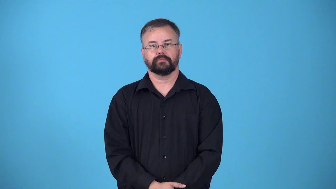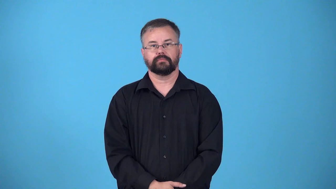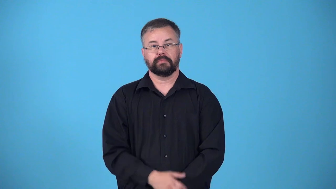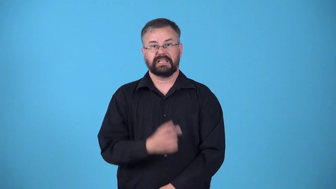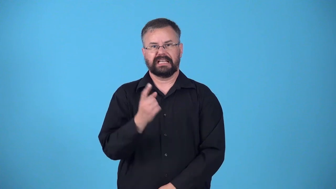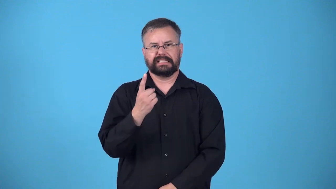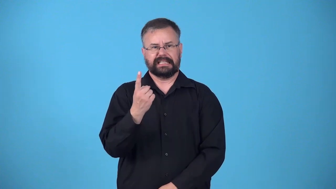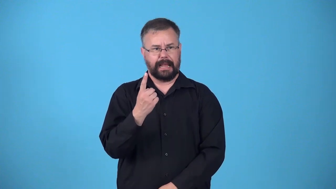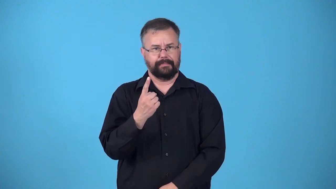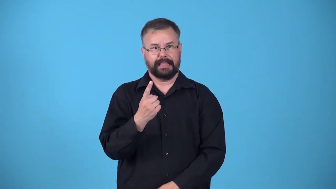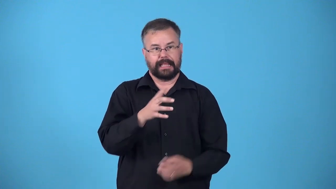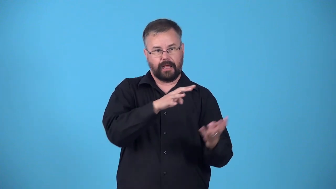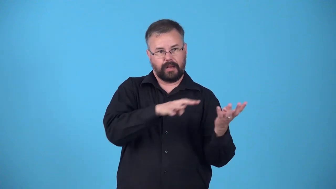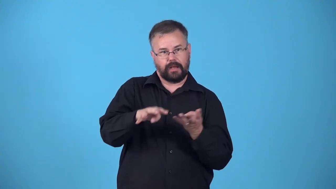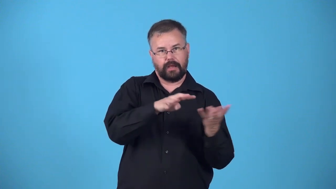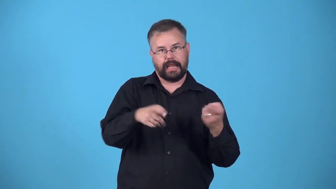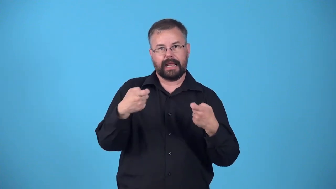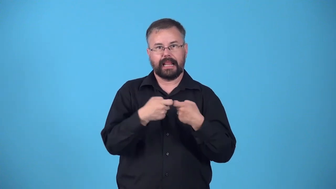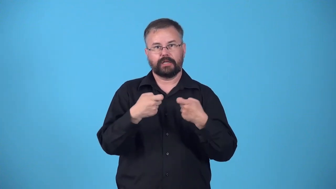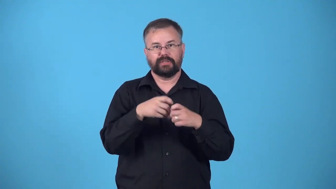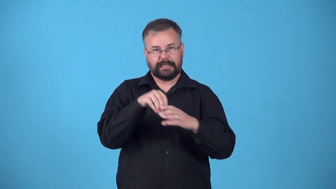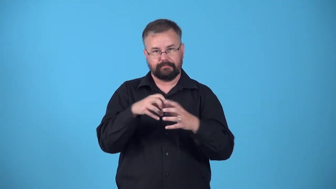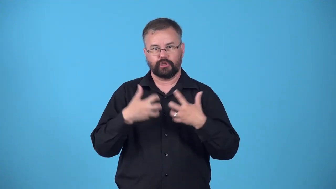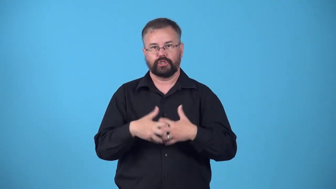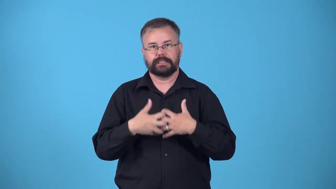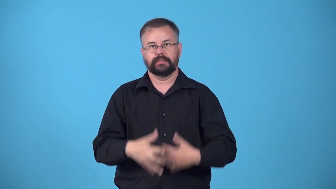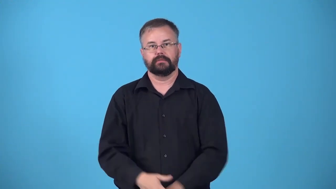power source